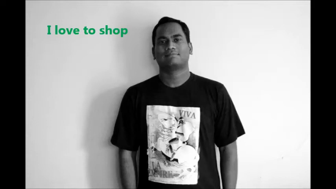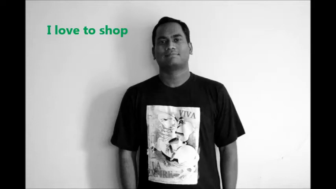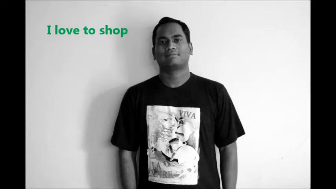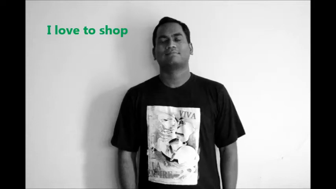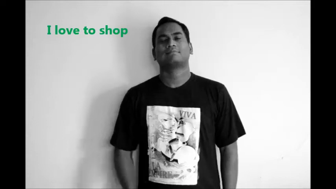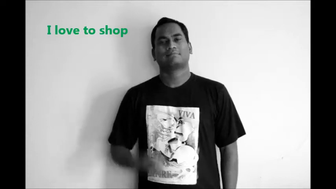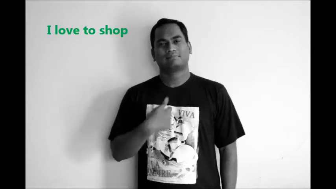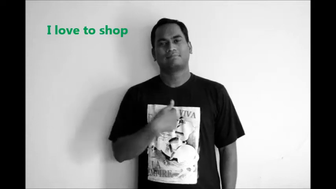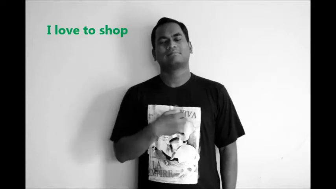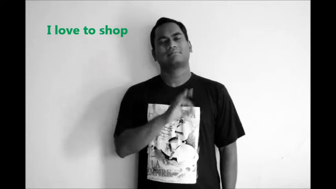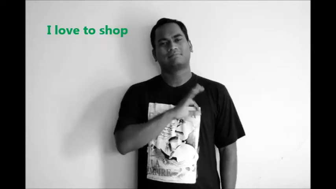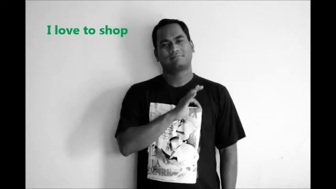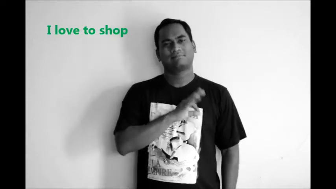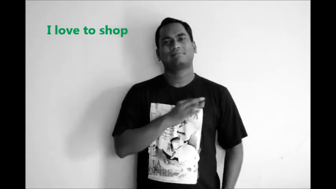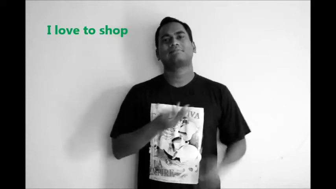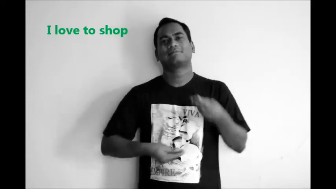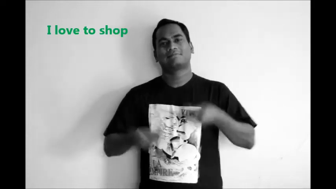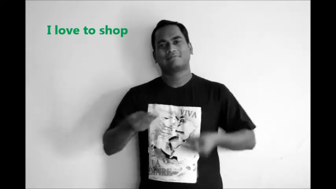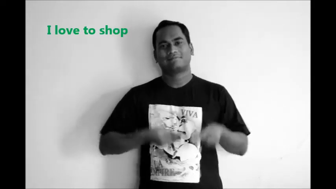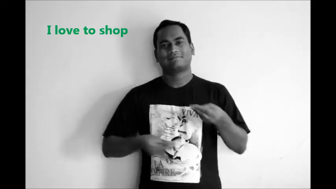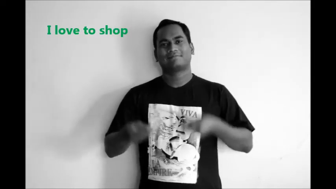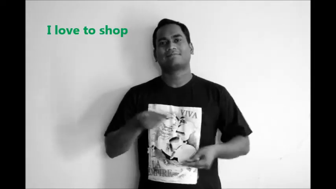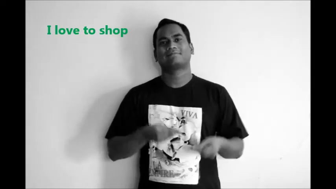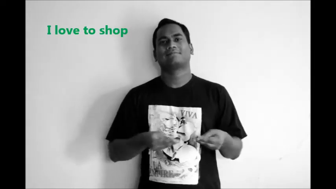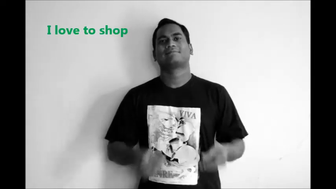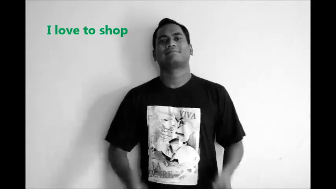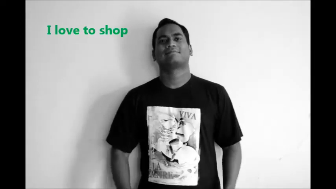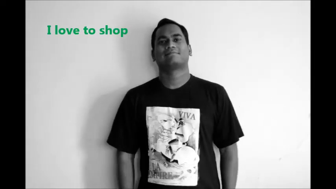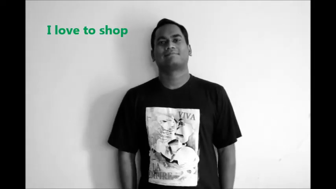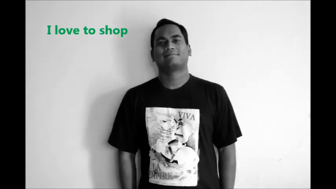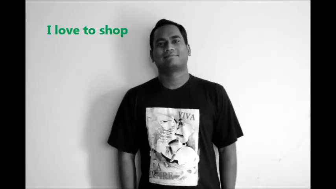I love to shop